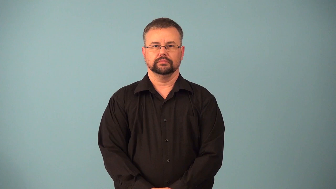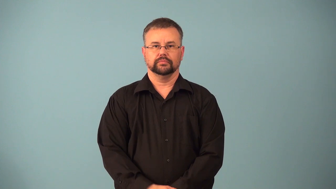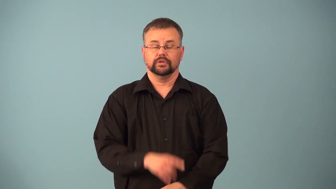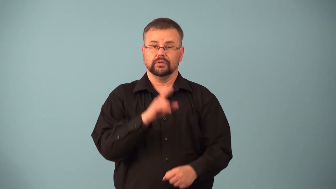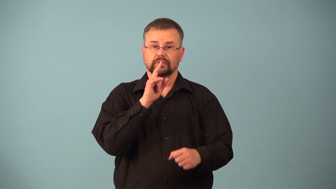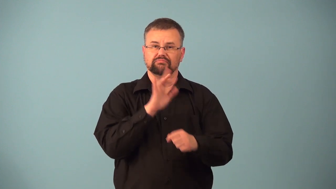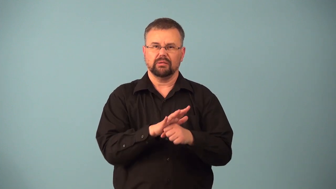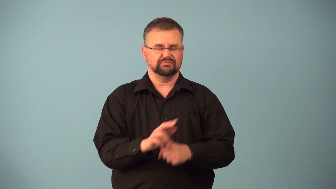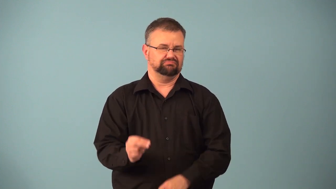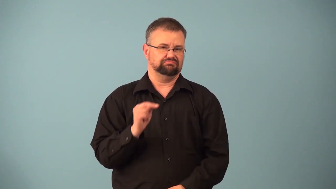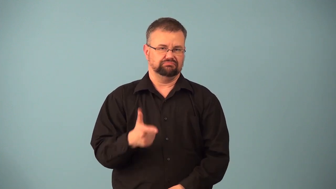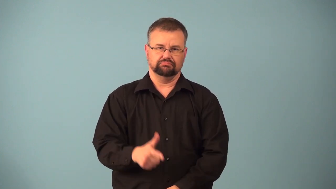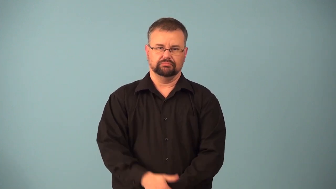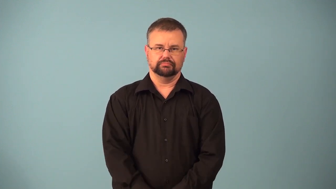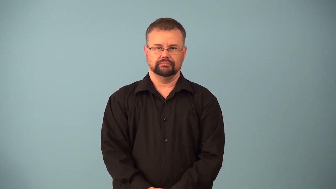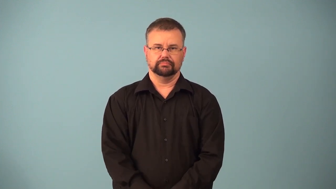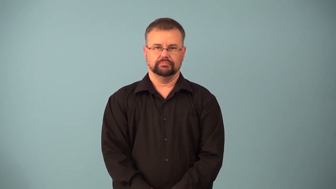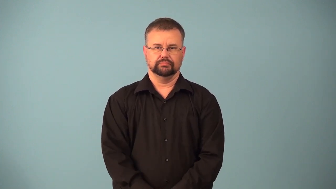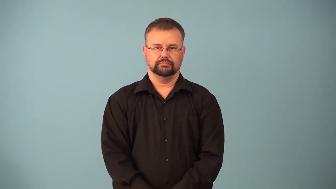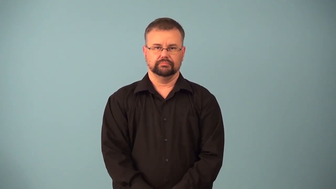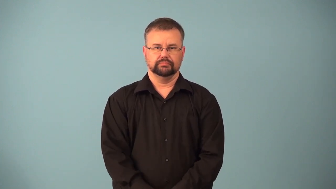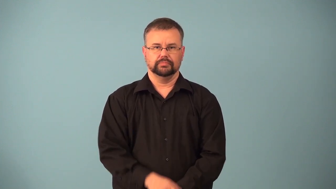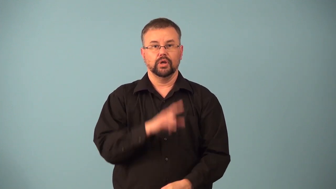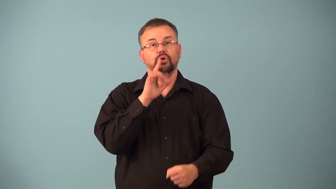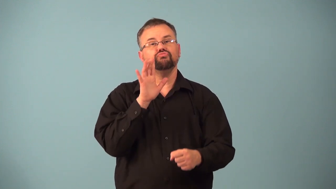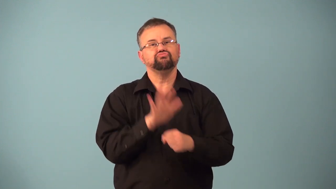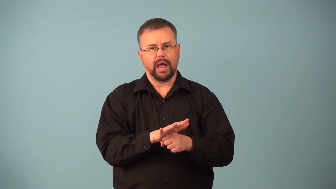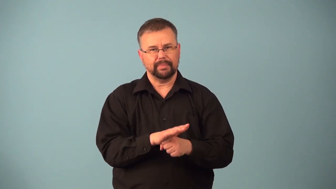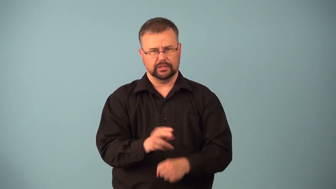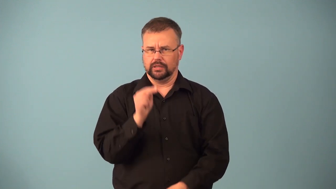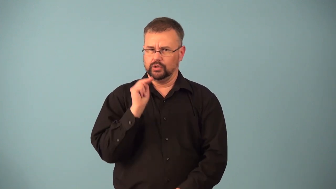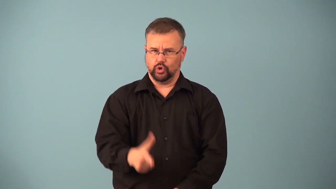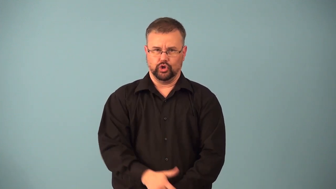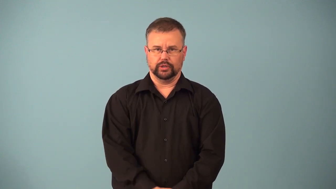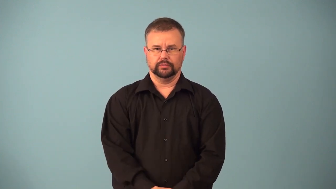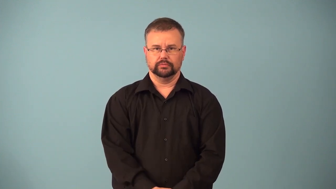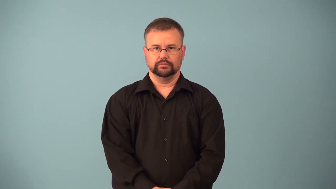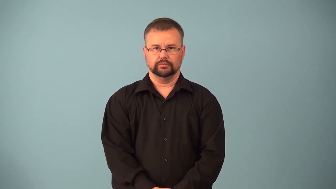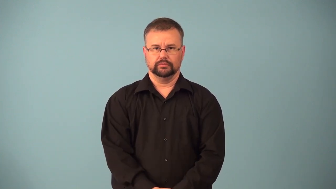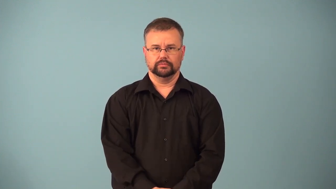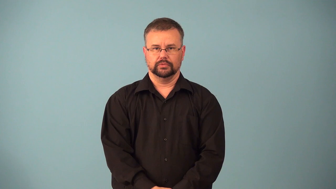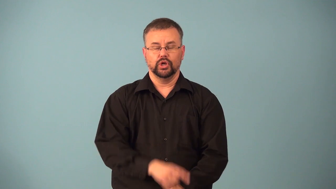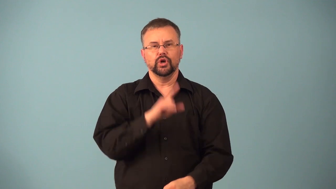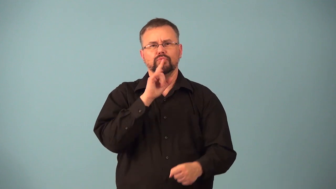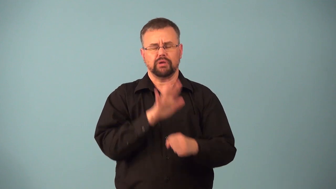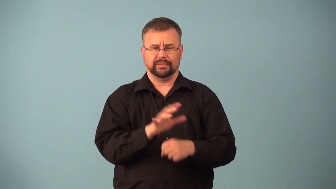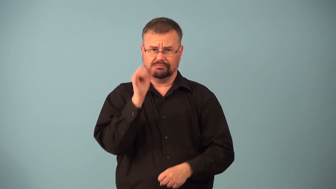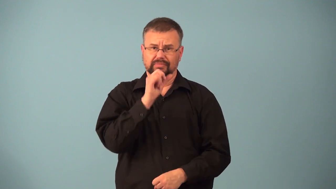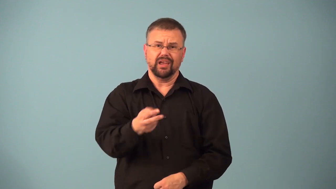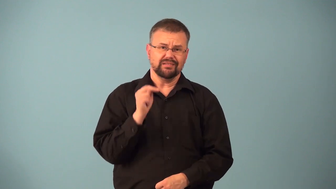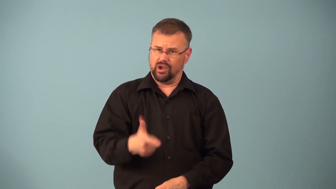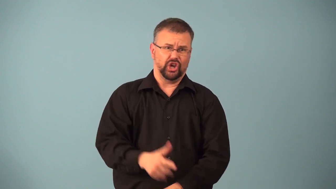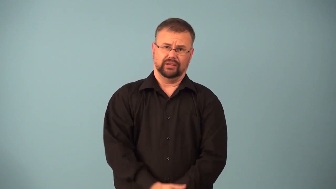hollow